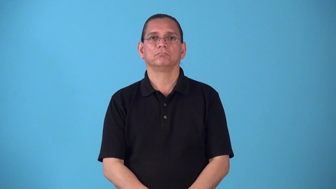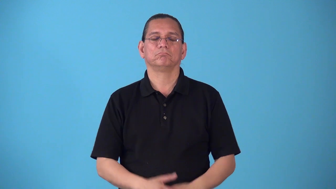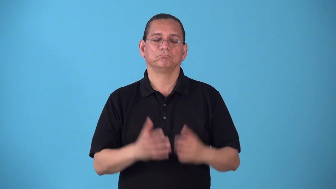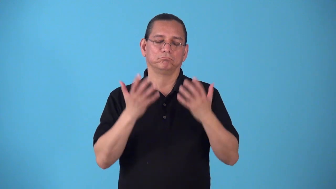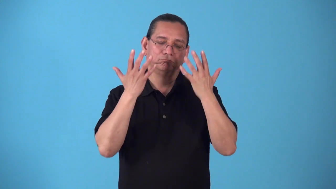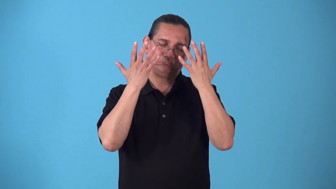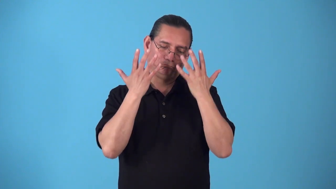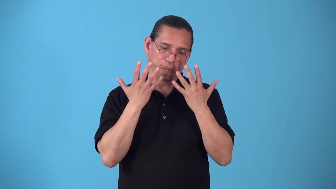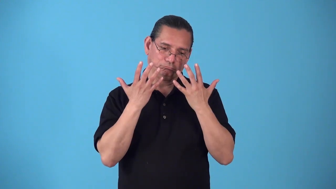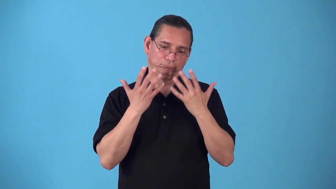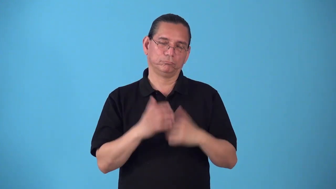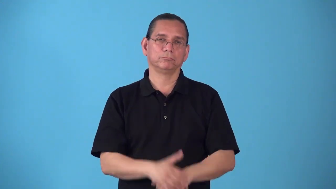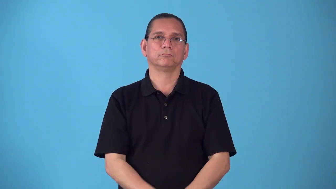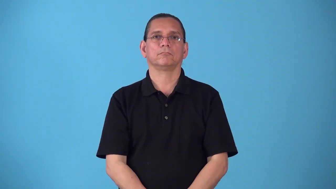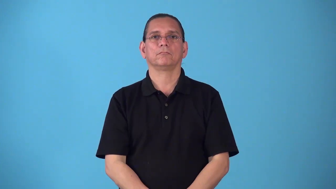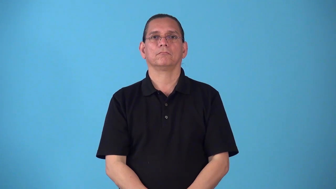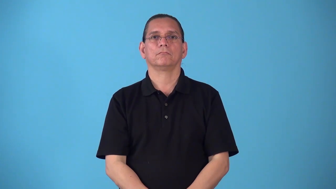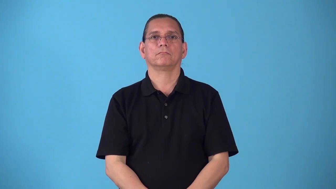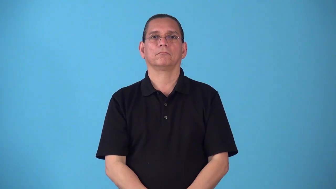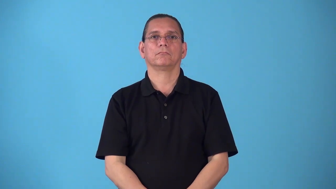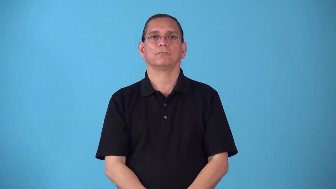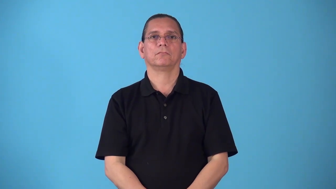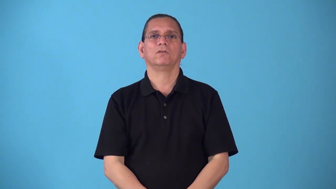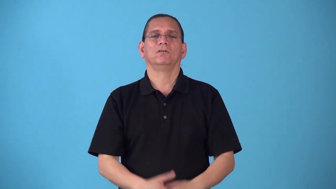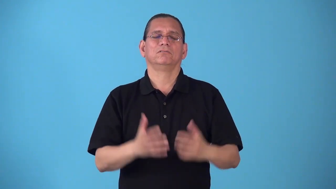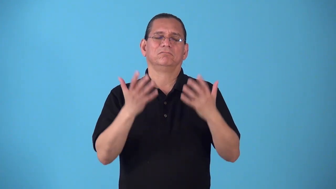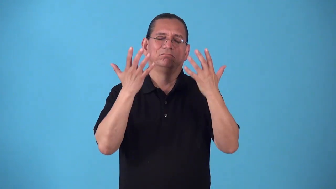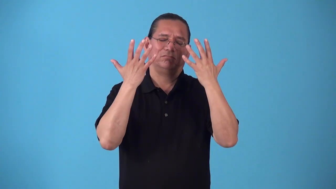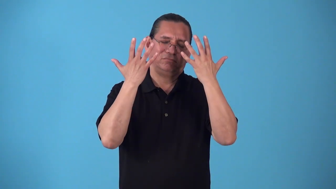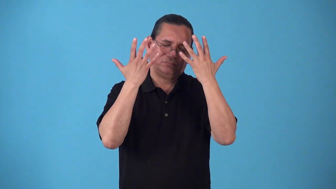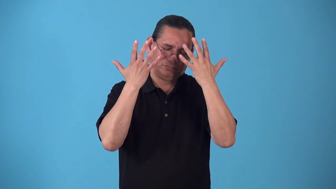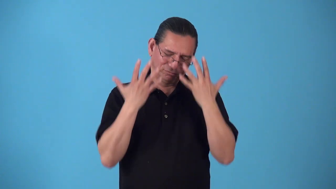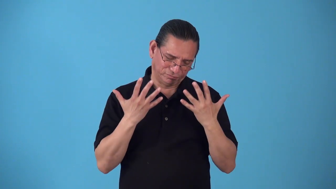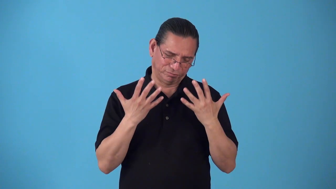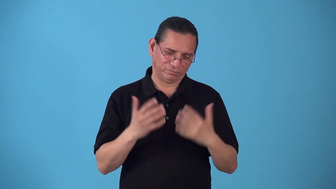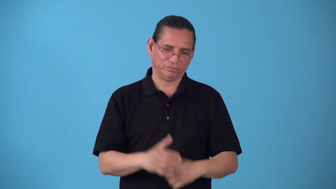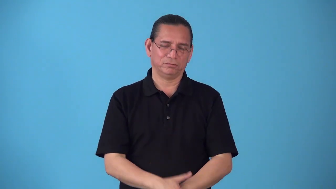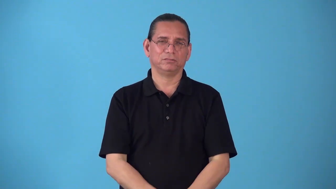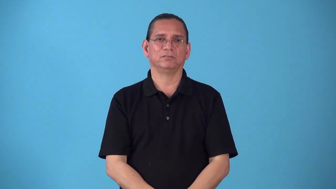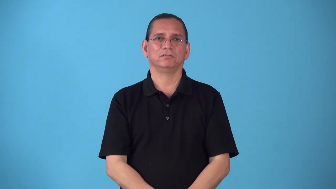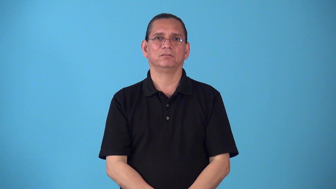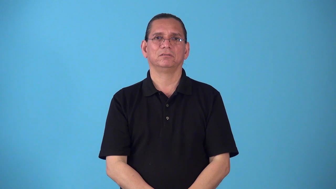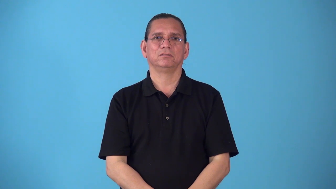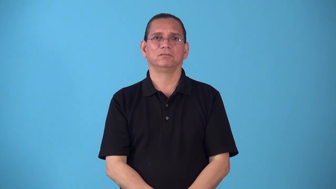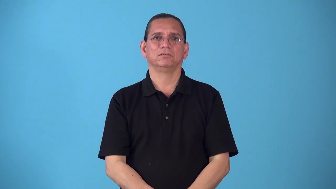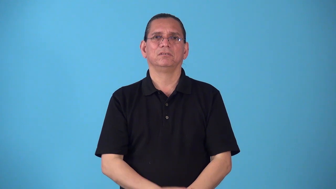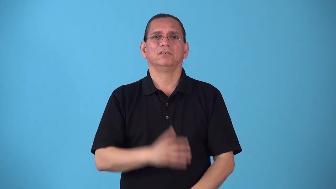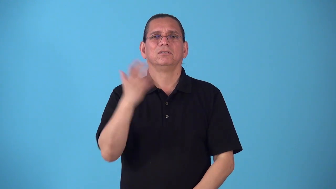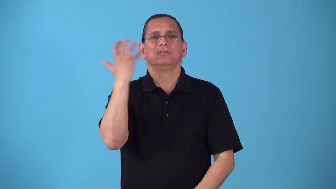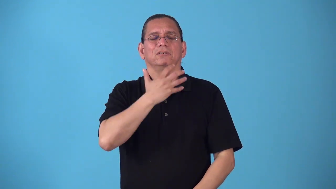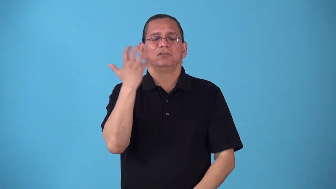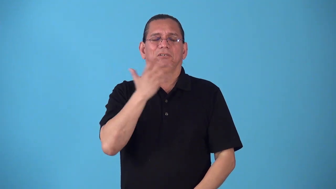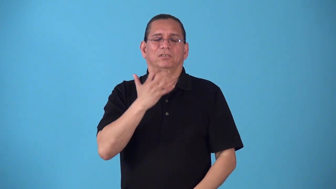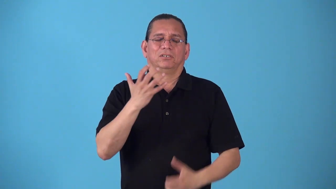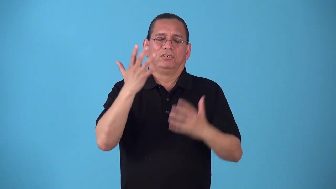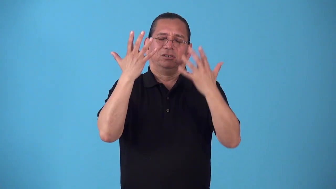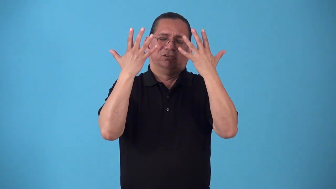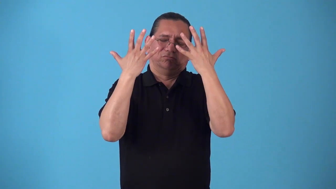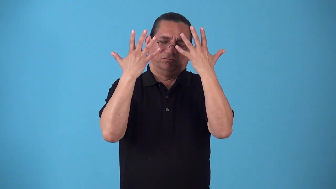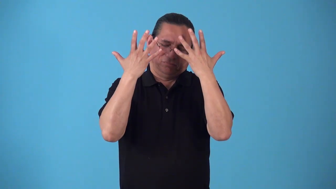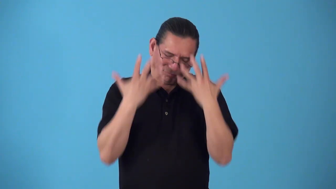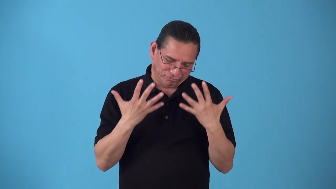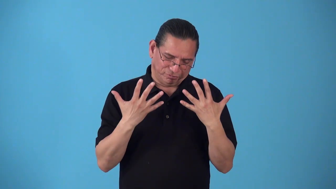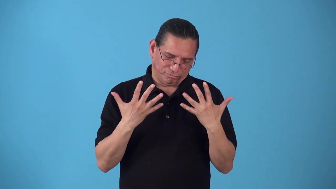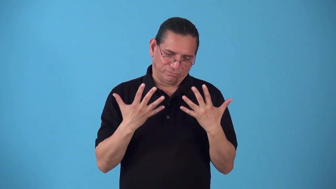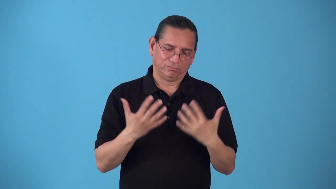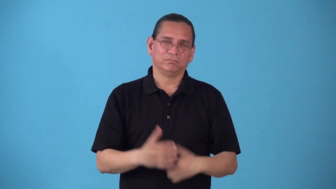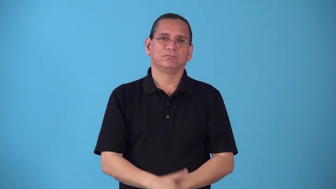sad,sadder,saddest,unhappier,unhappiest,bluer,bluest,glummer,glummest,lower,lowest